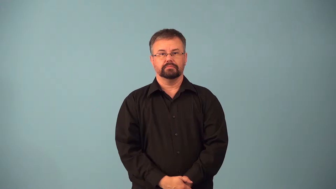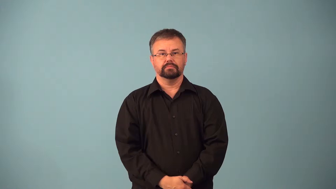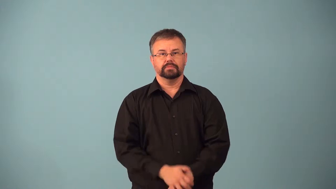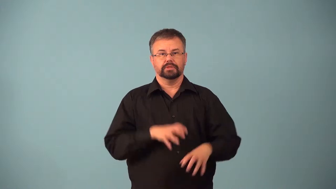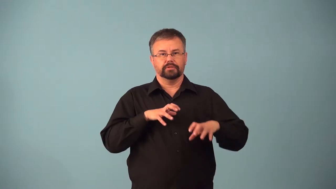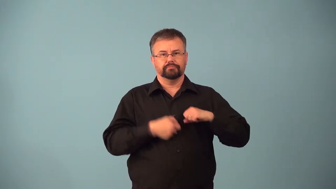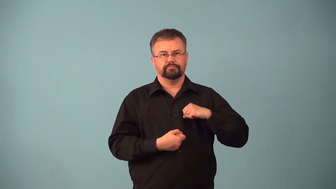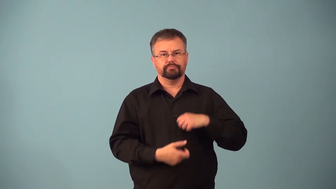ache-feelings